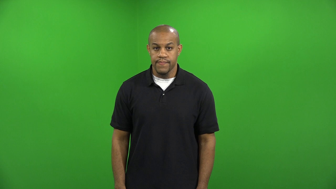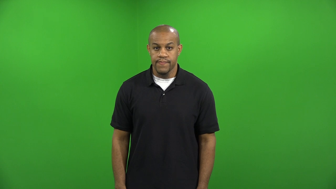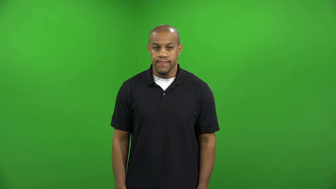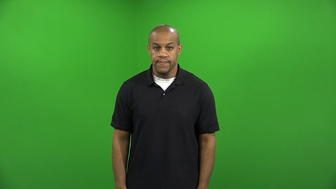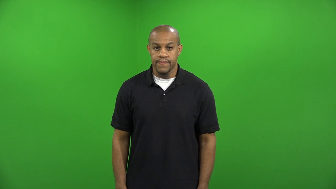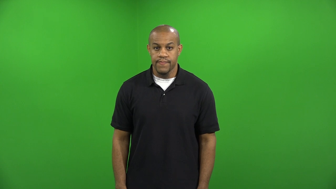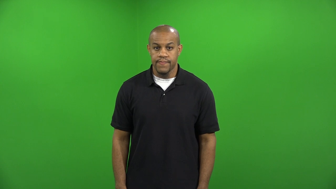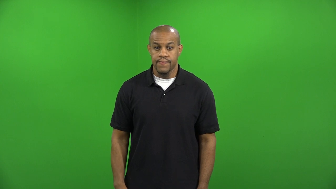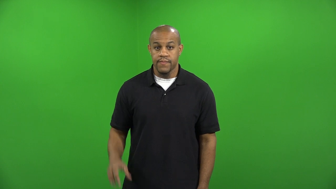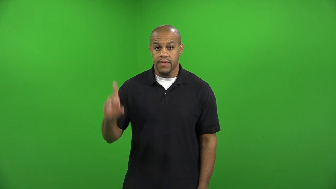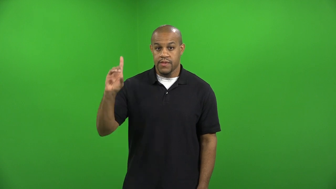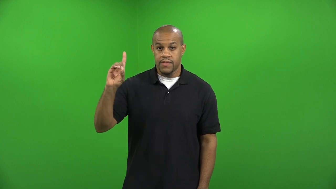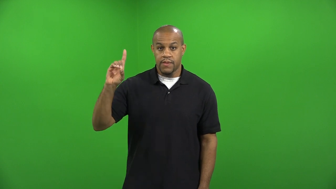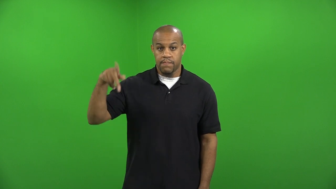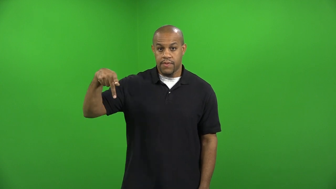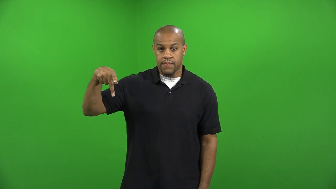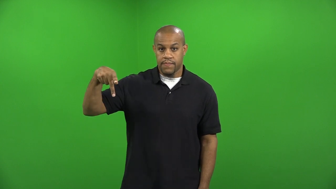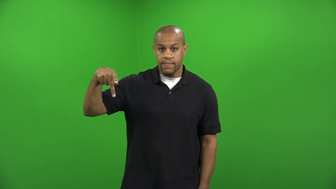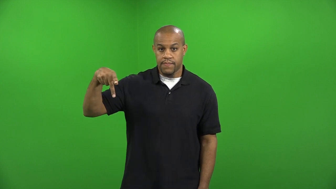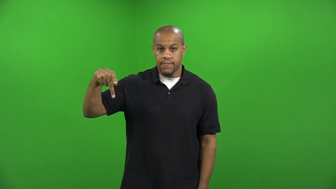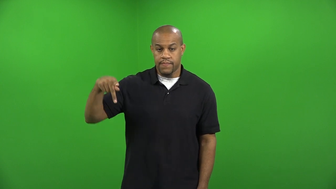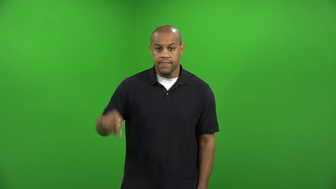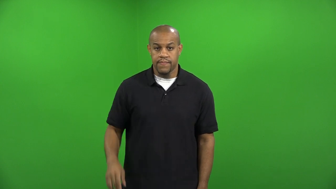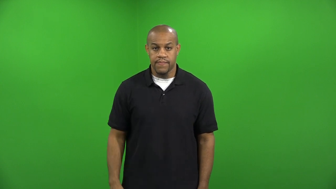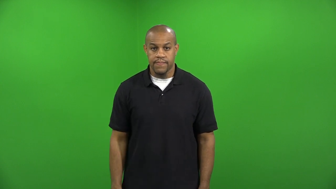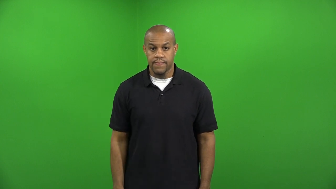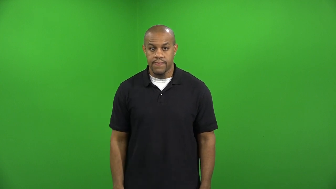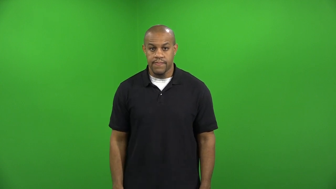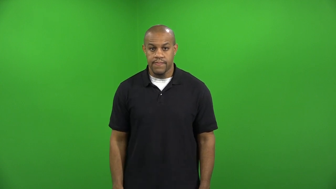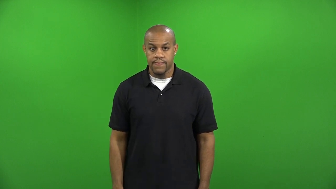Double play